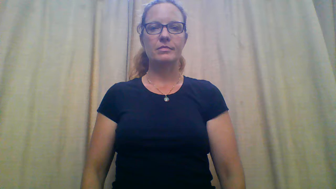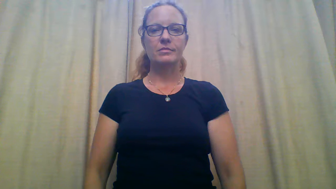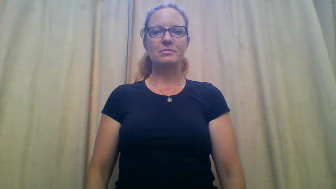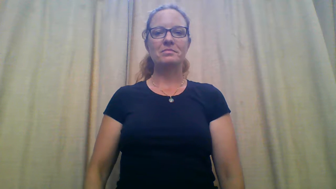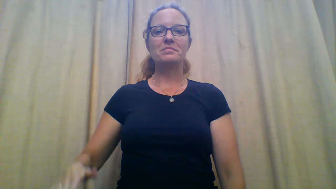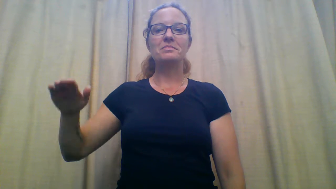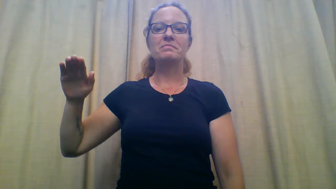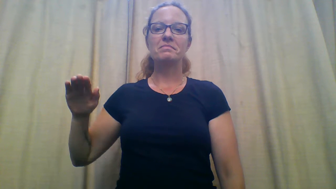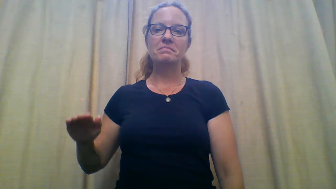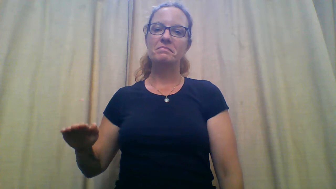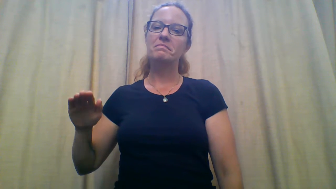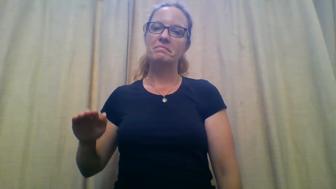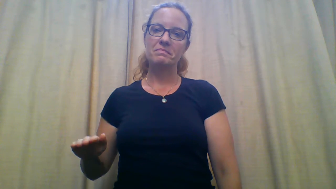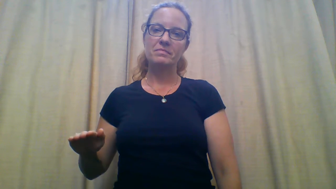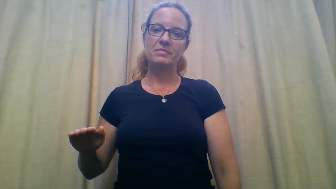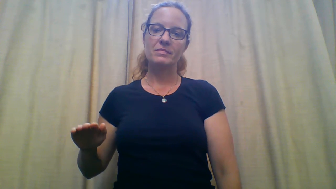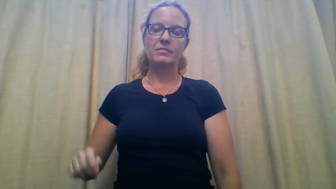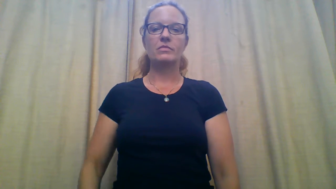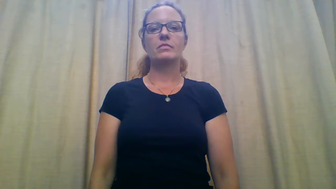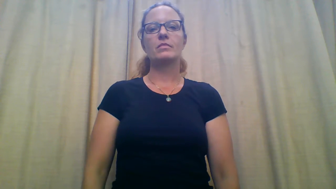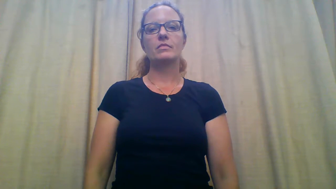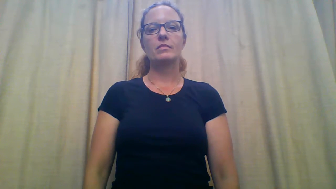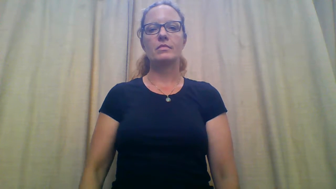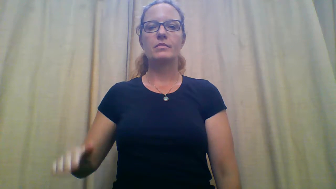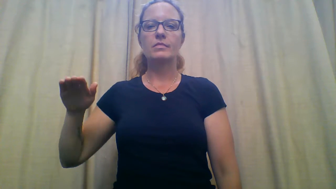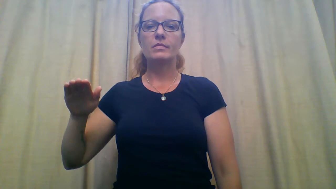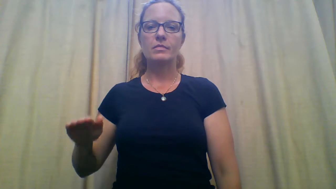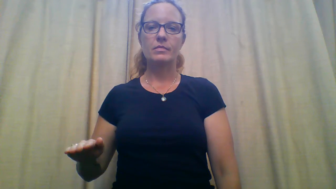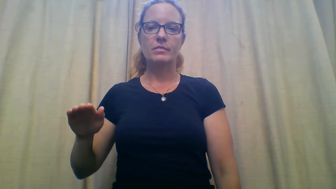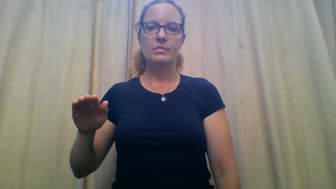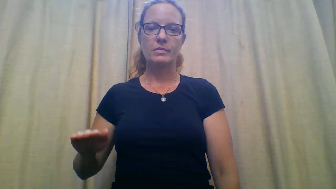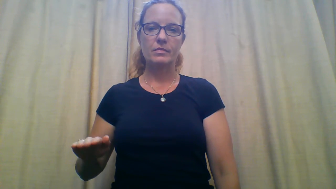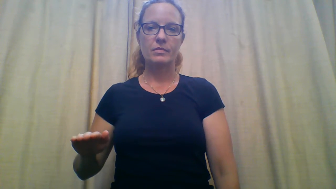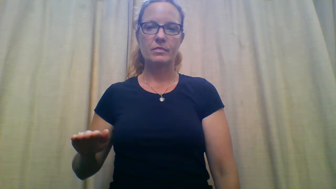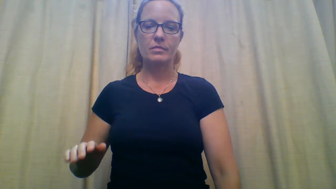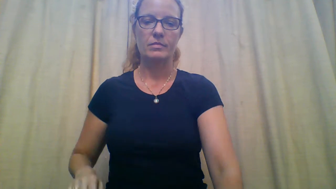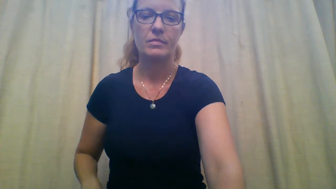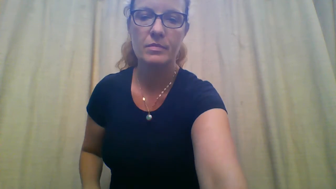Child